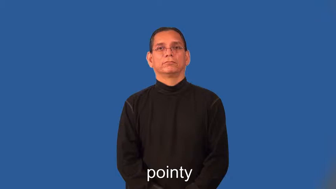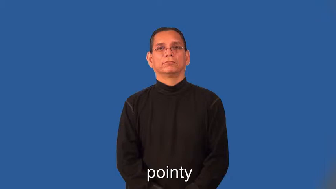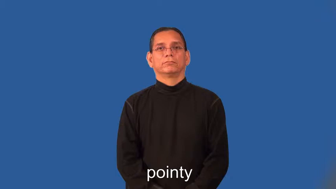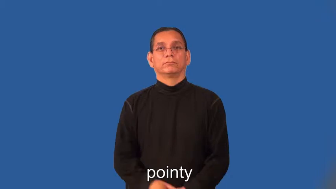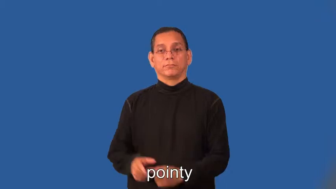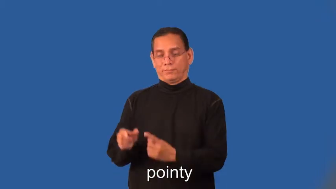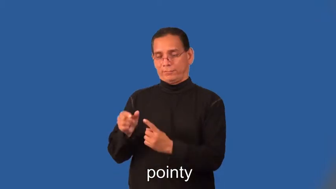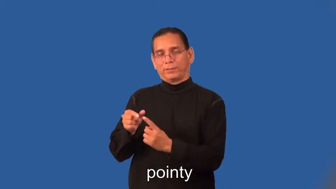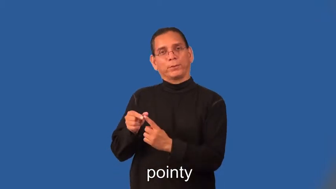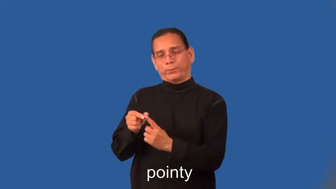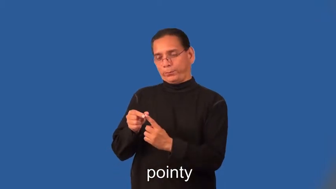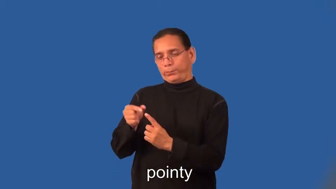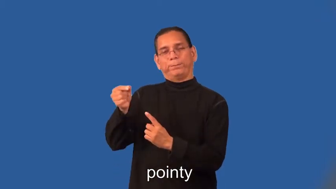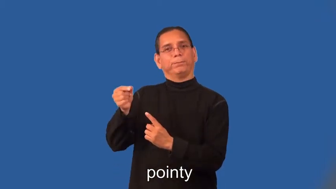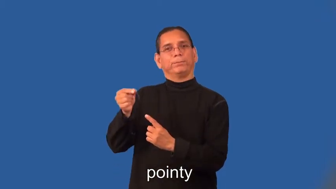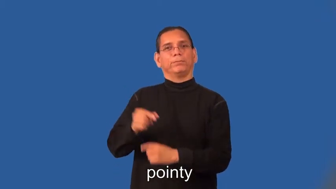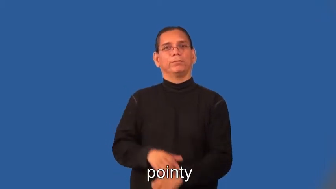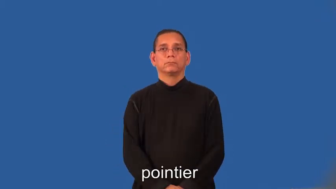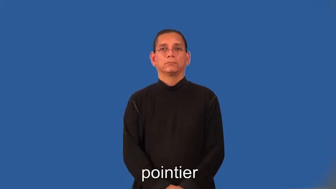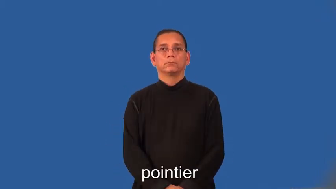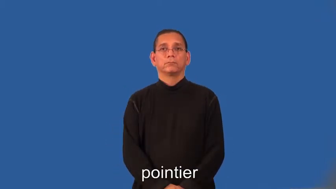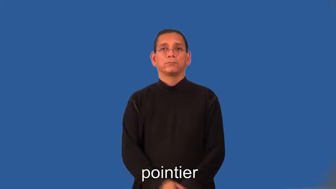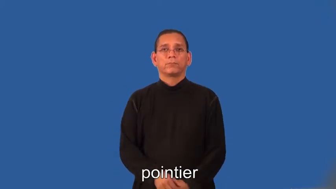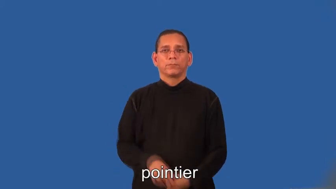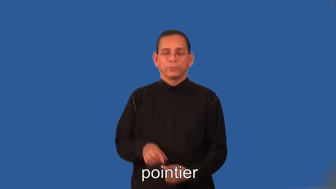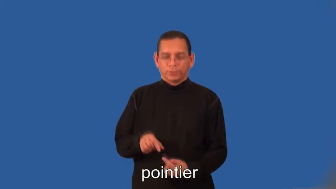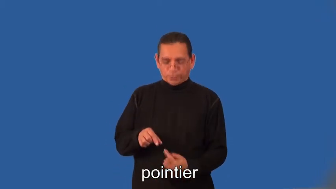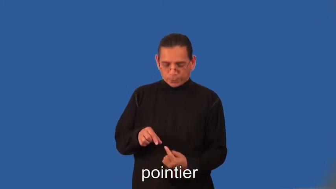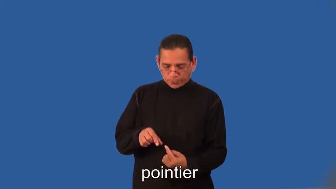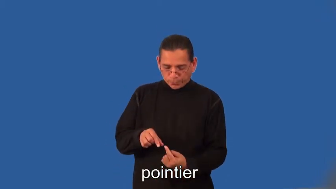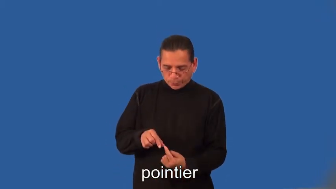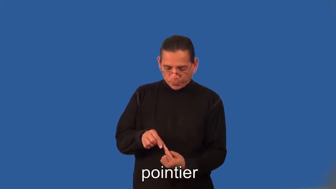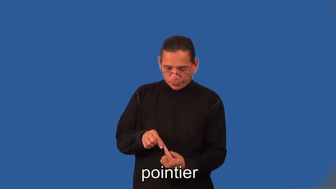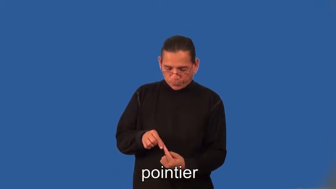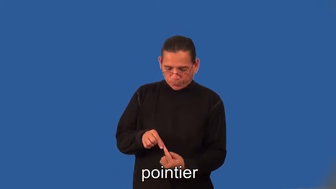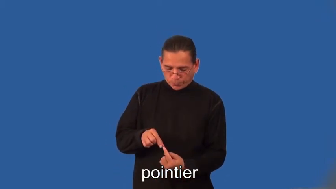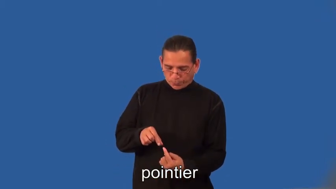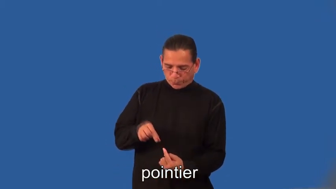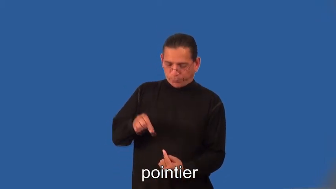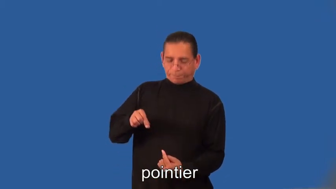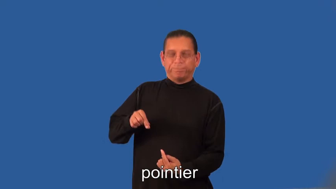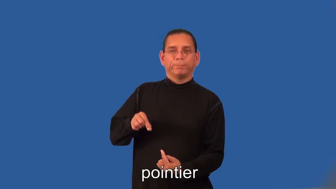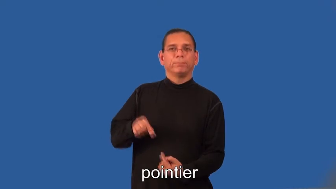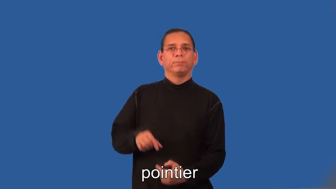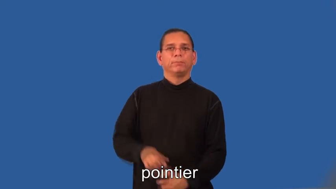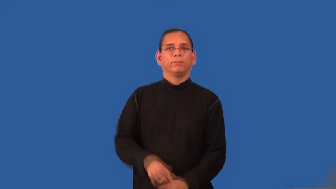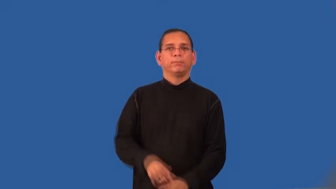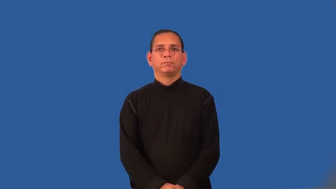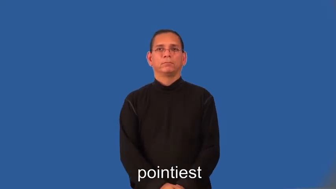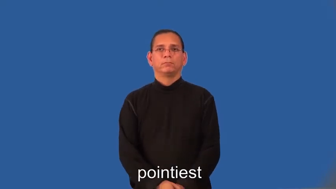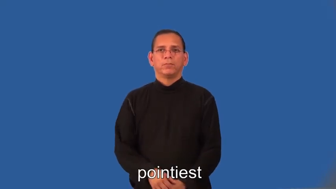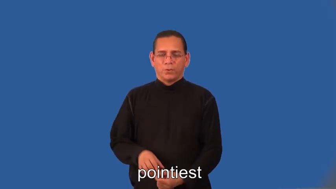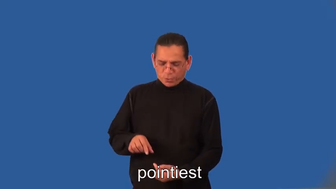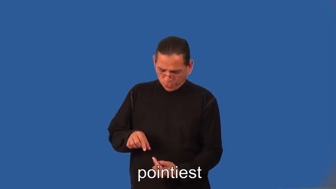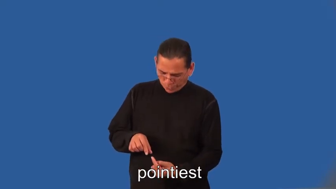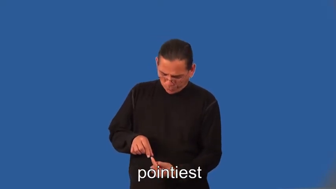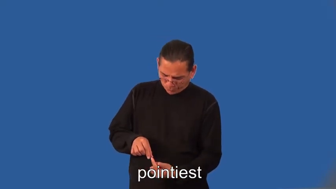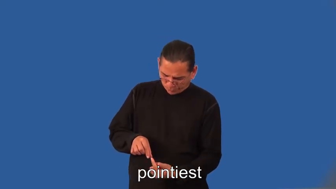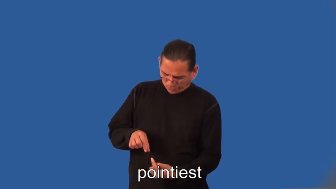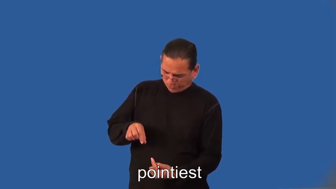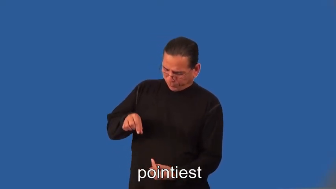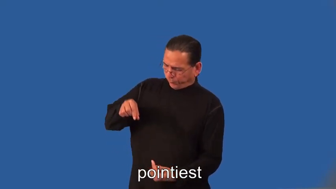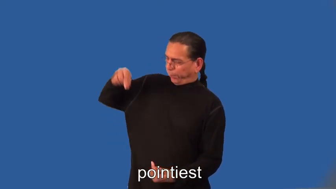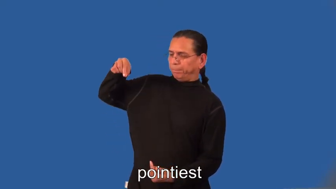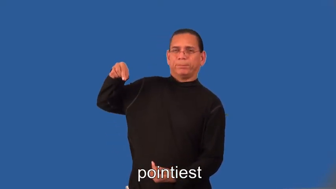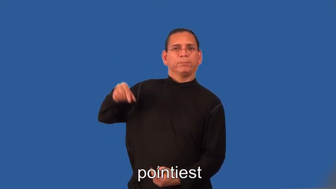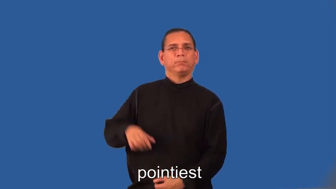pointier,pointiest